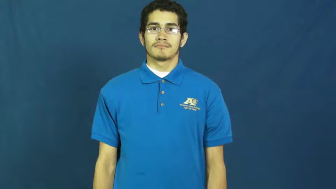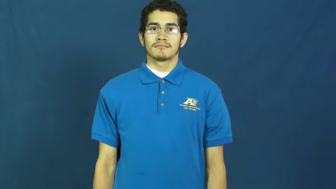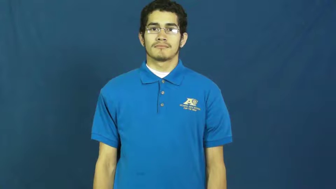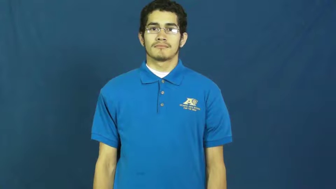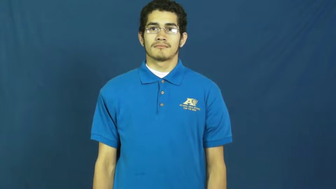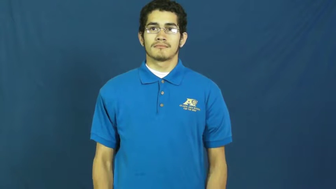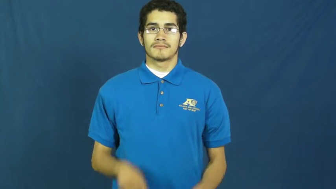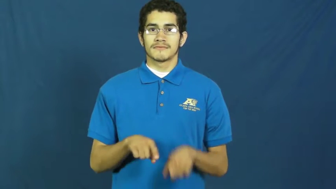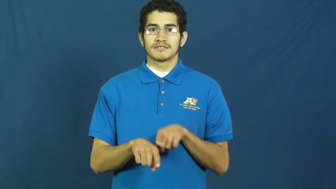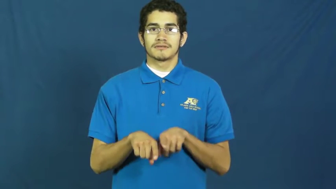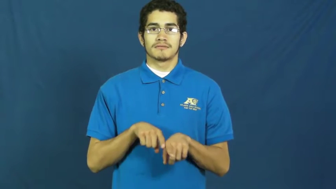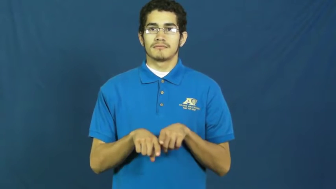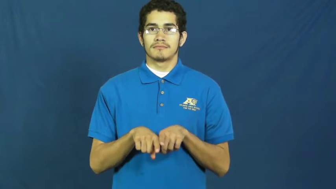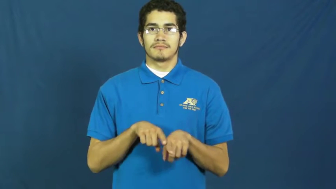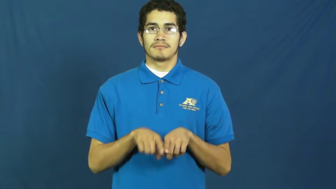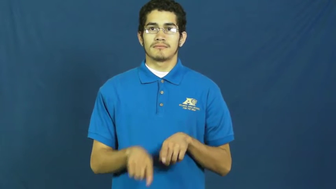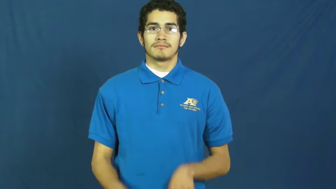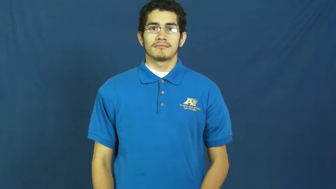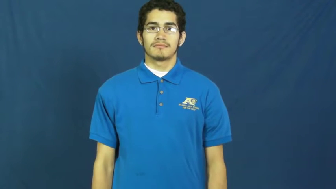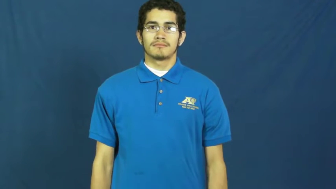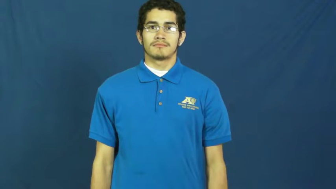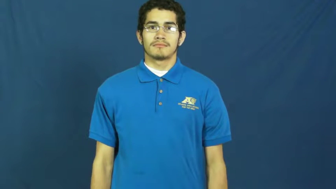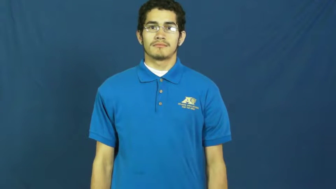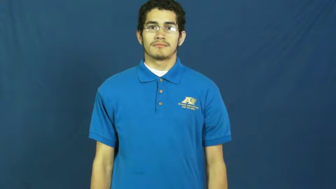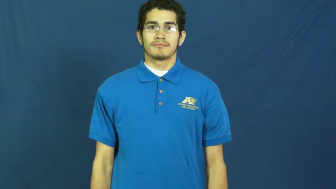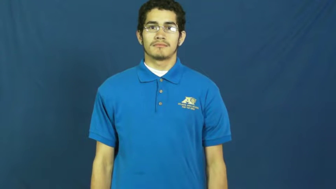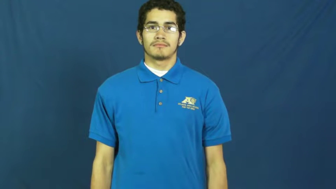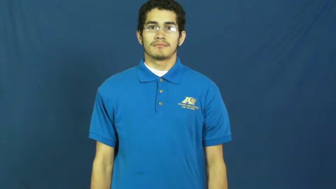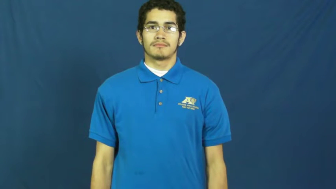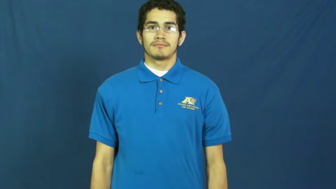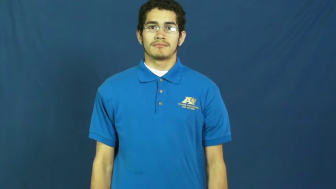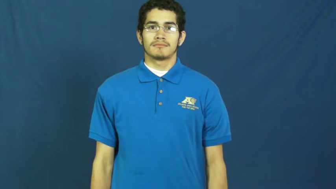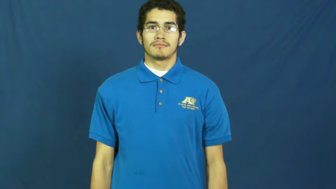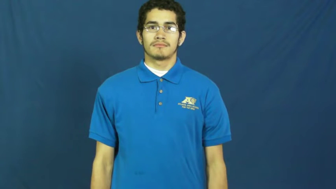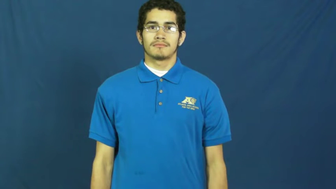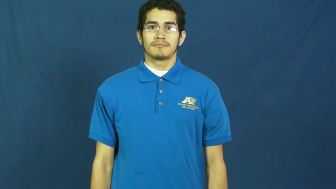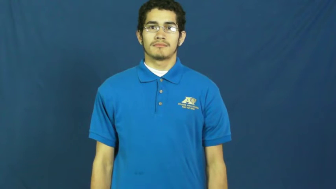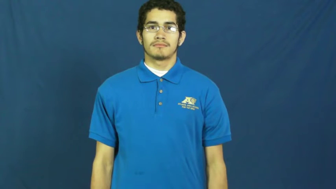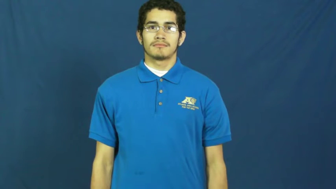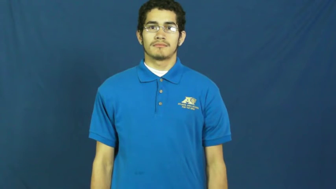sock,bootie